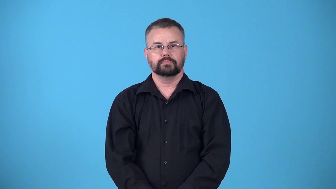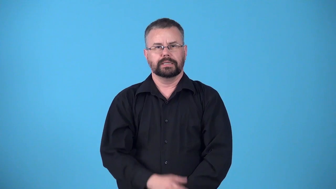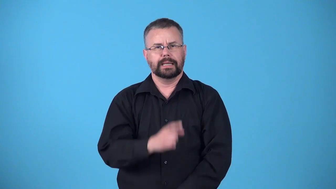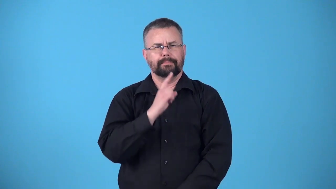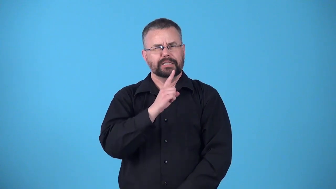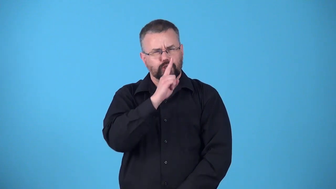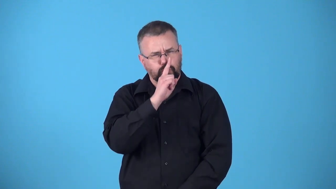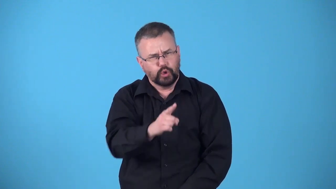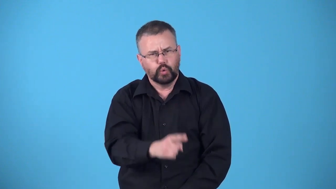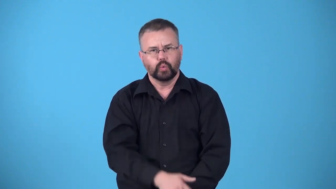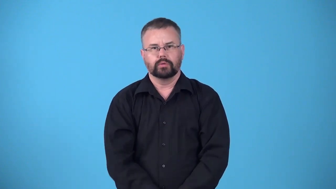be true blue